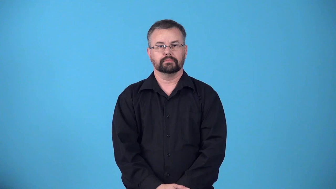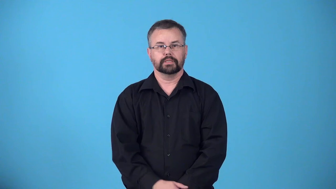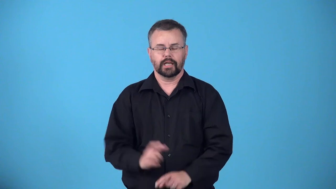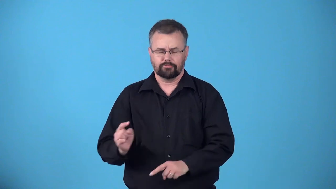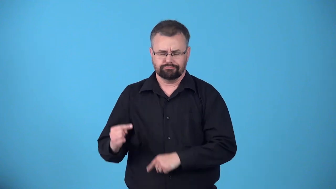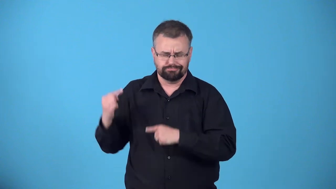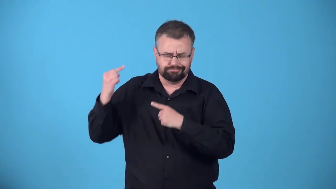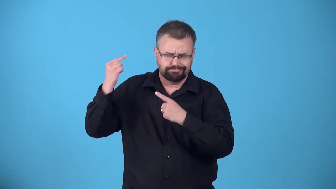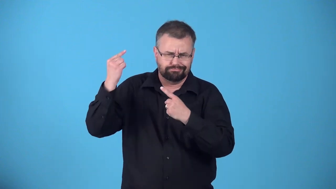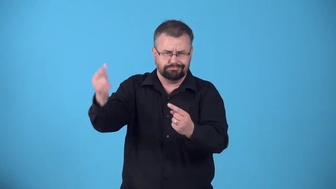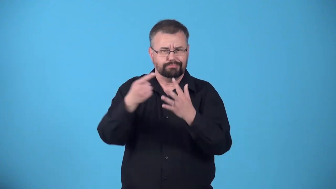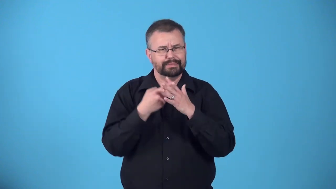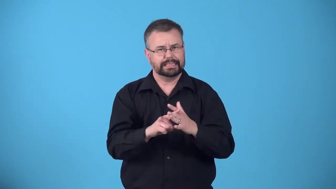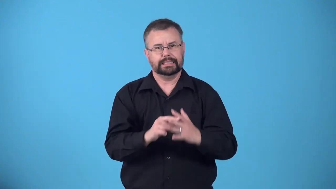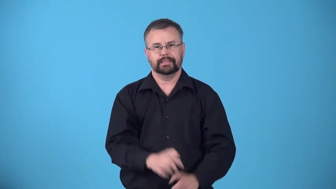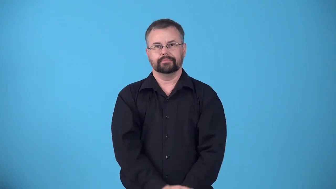all along